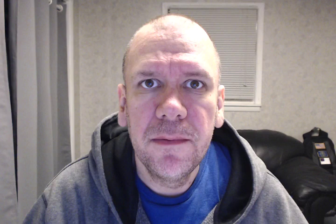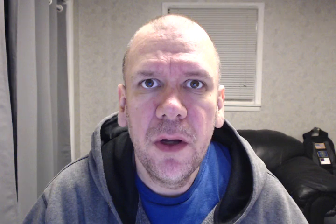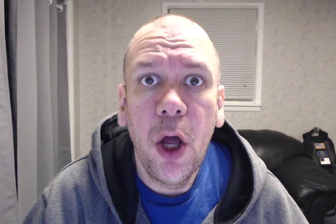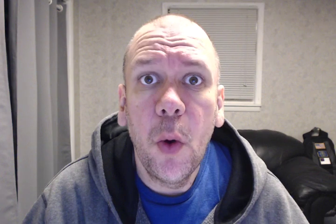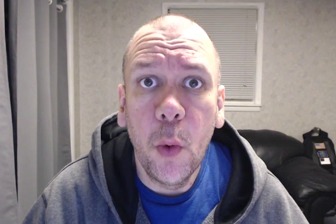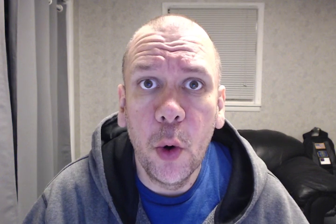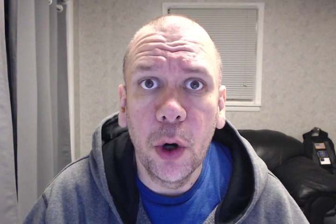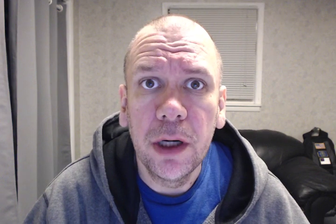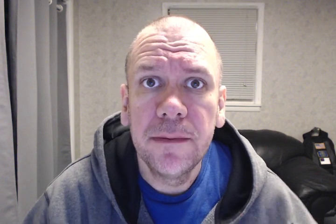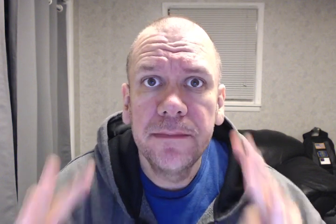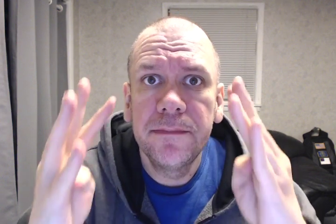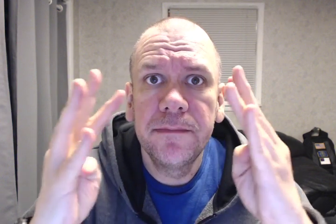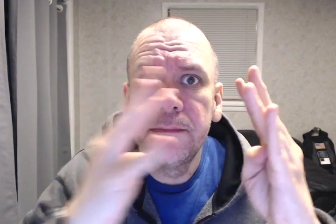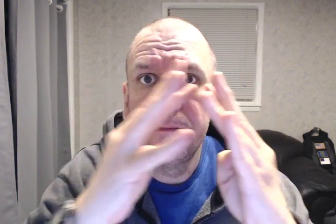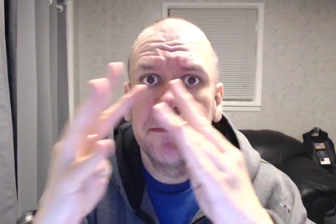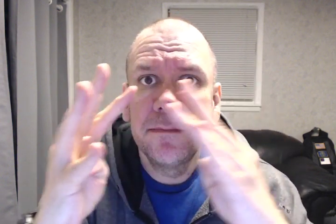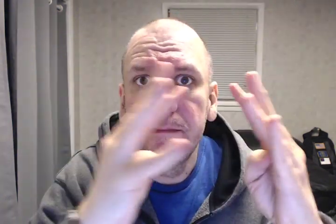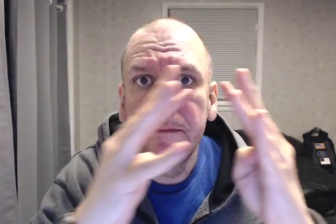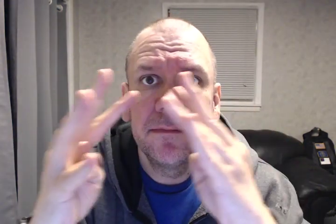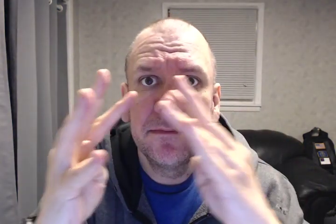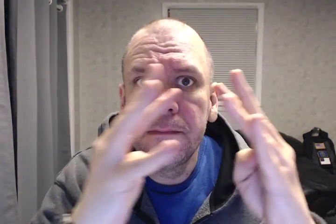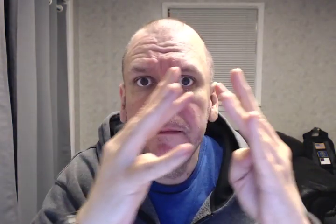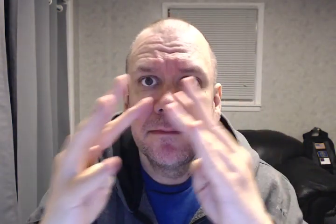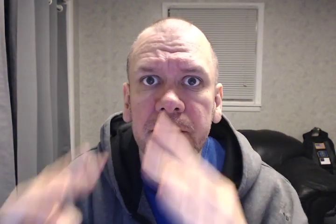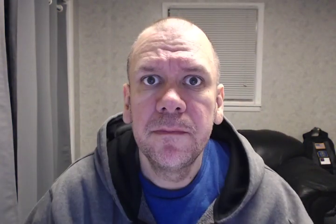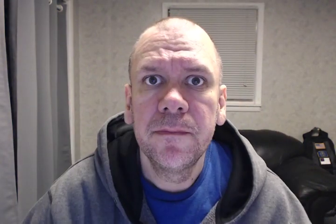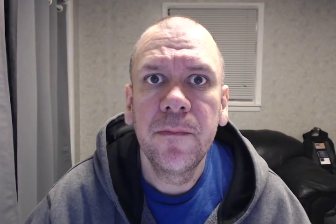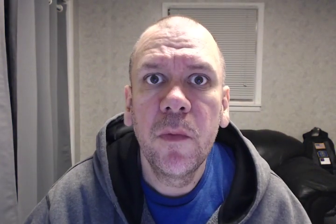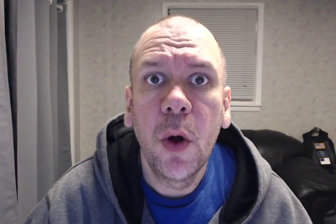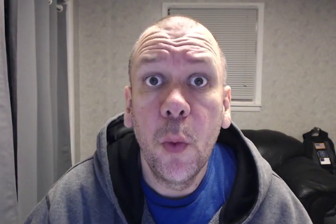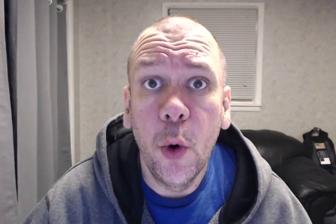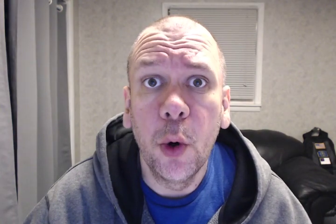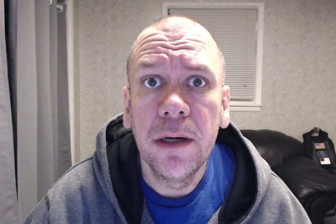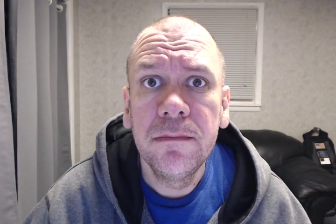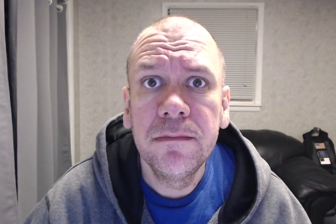War